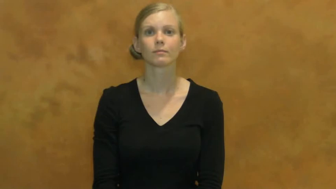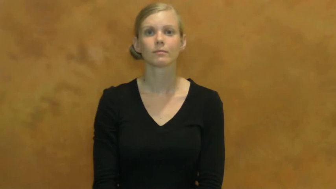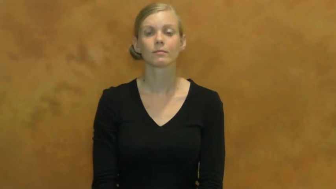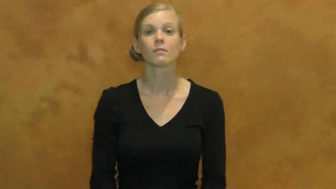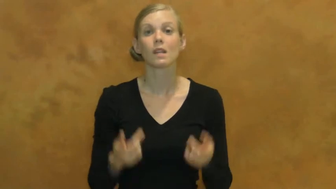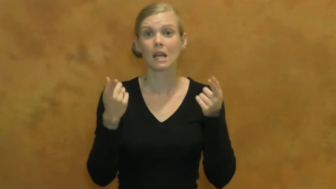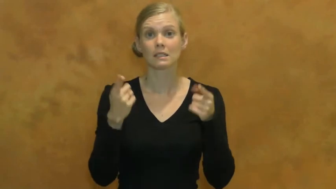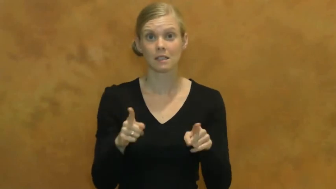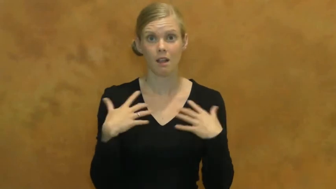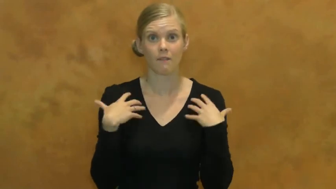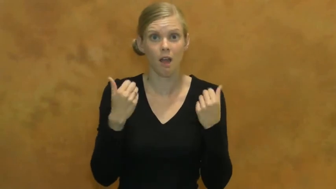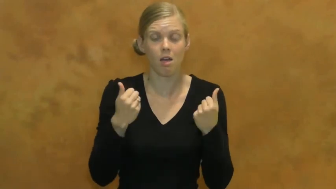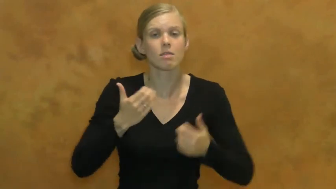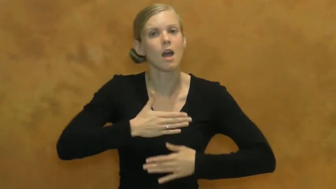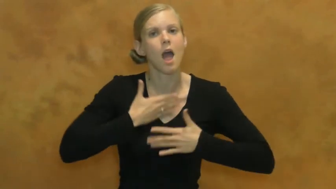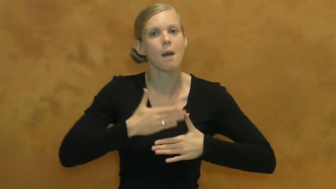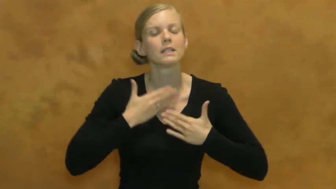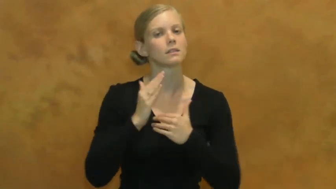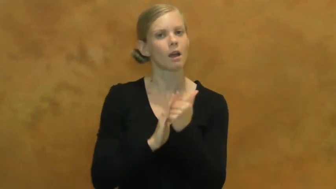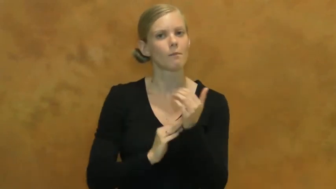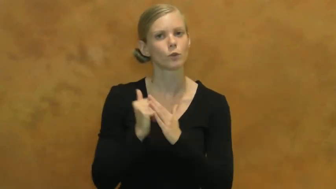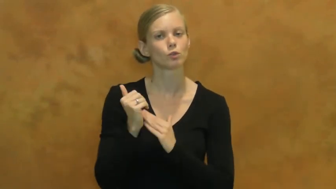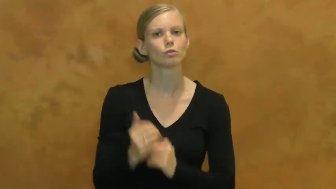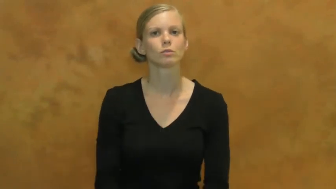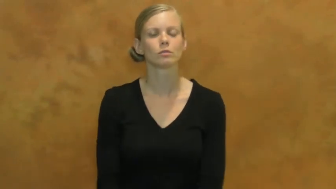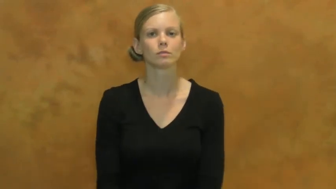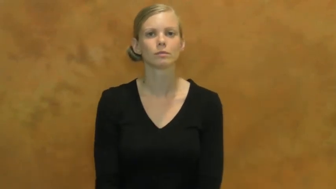welfare